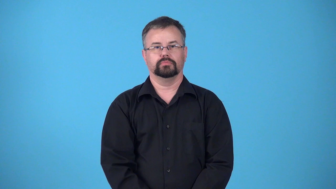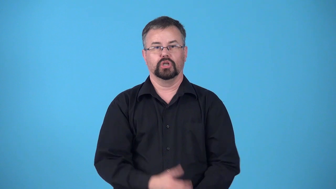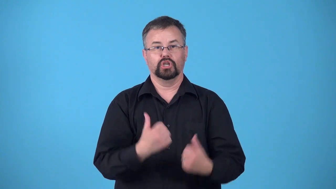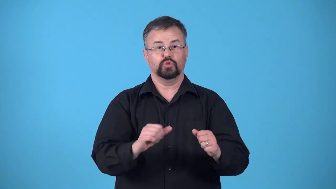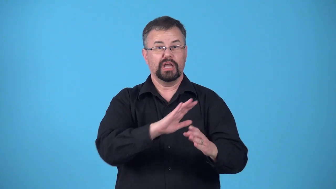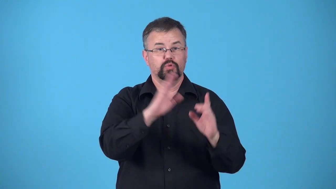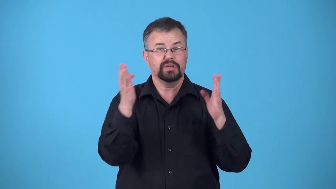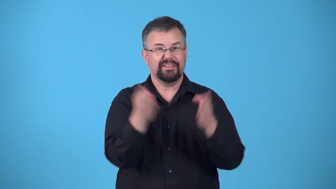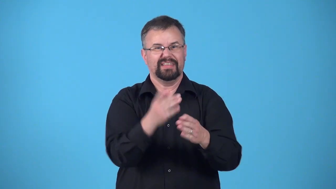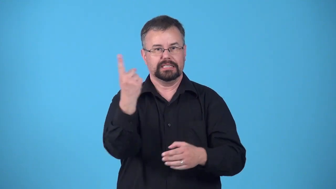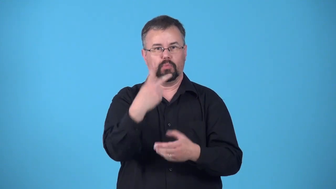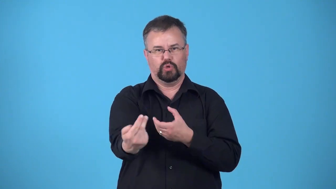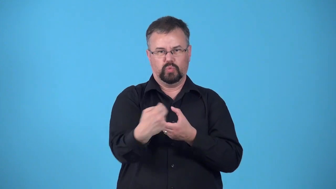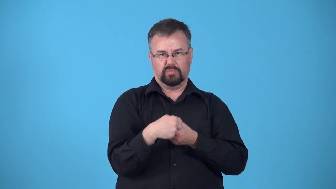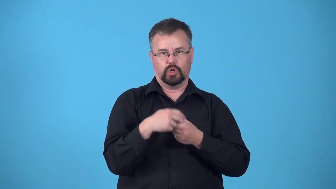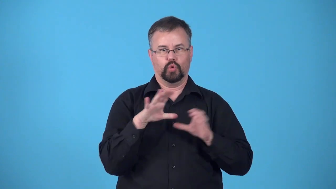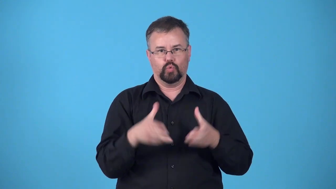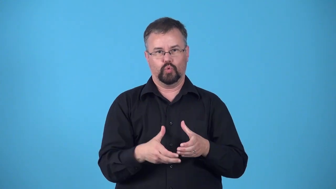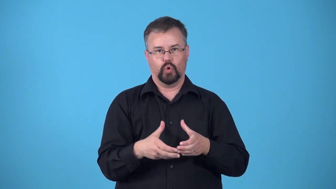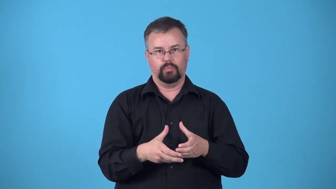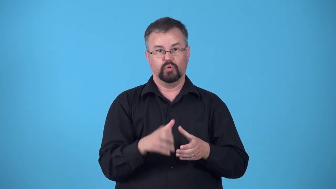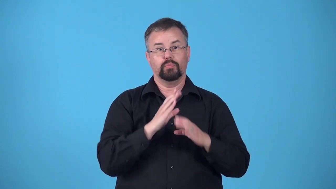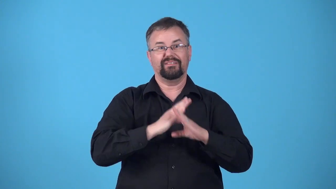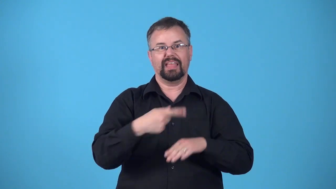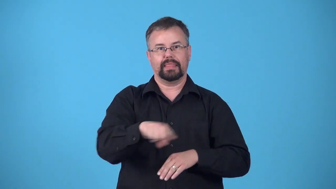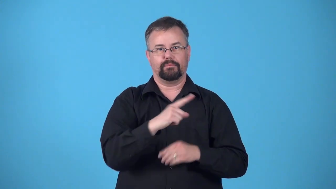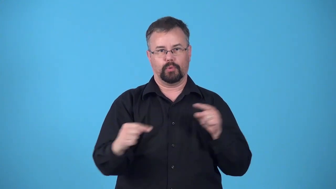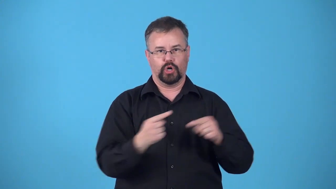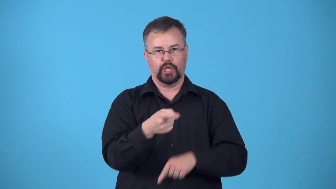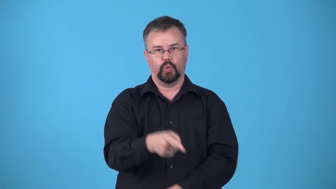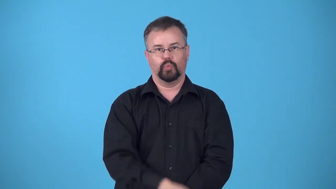co-opt